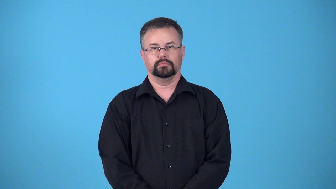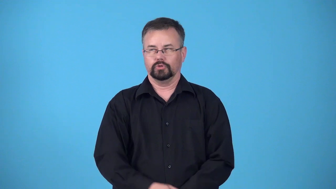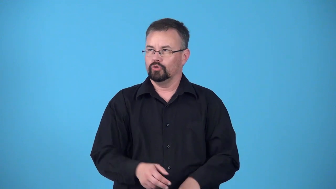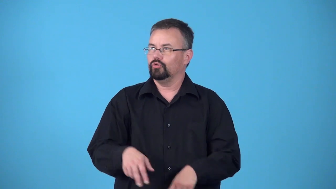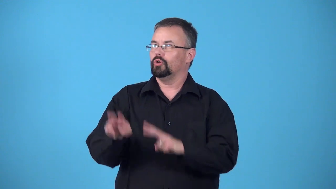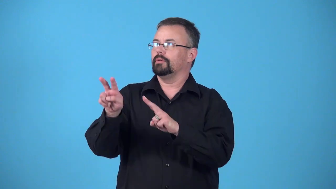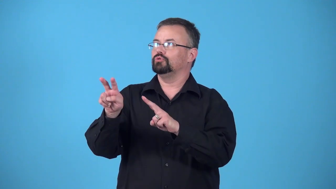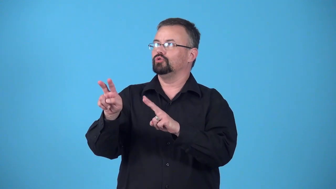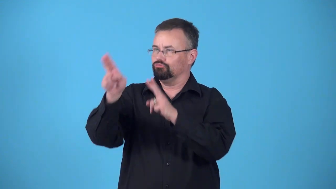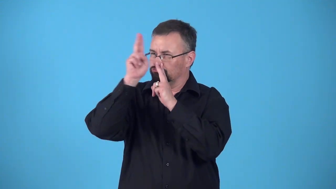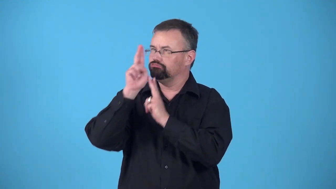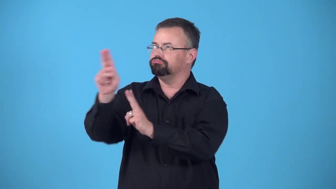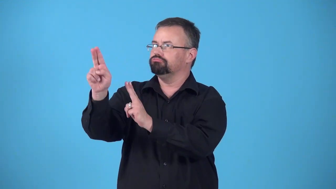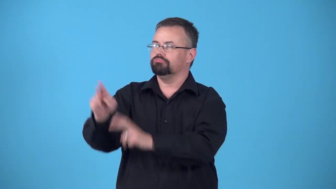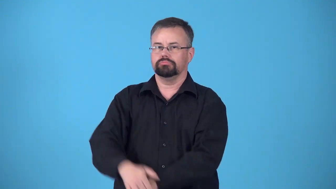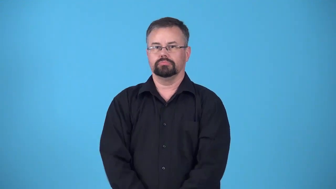think the world of